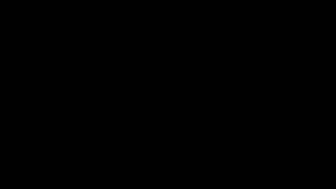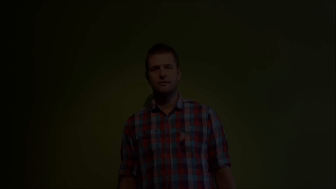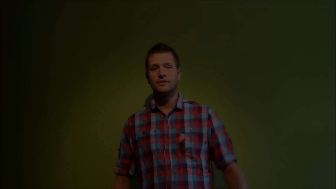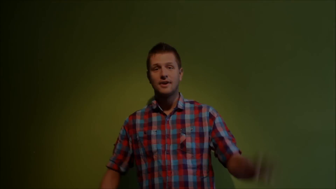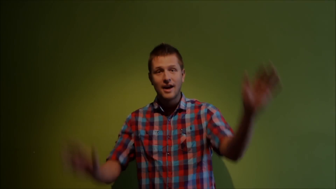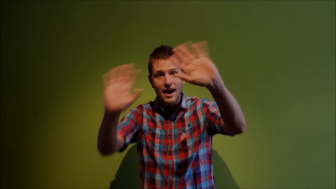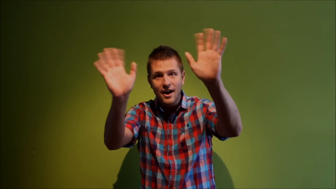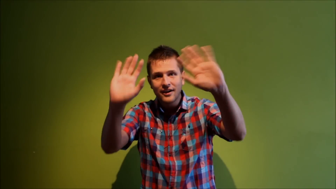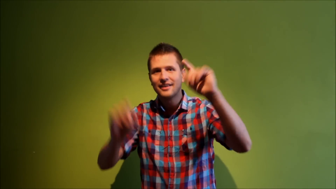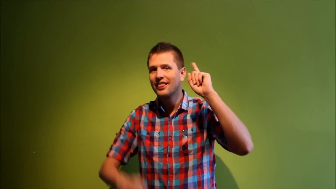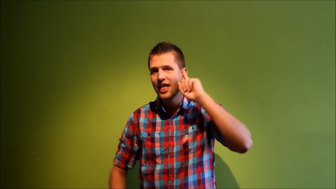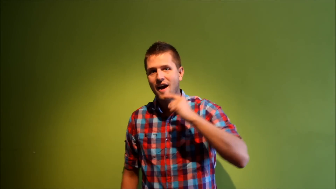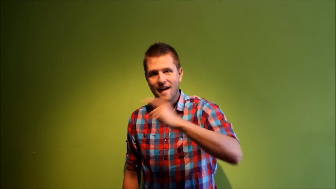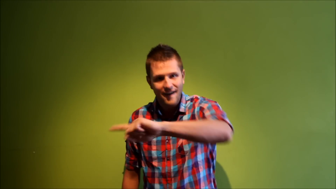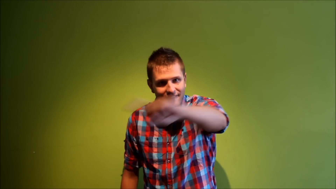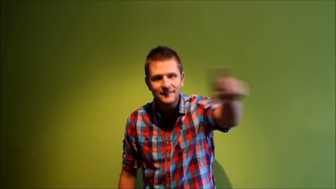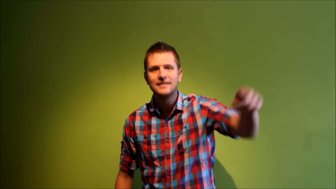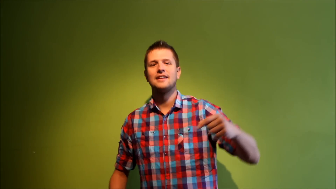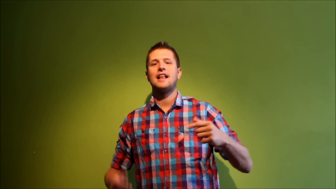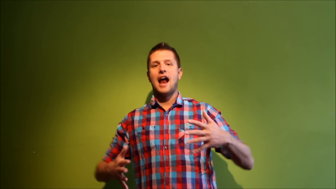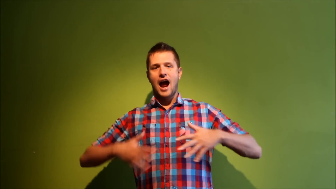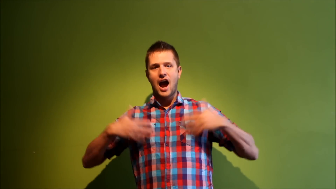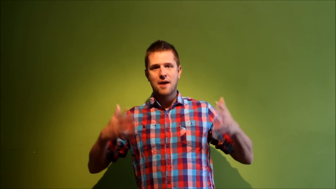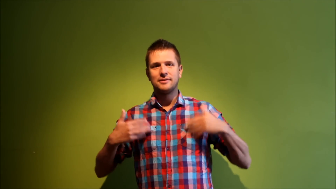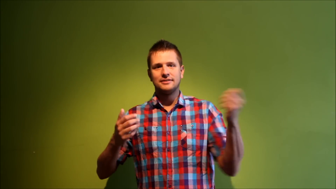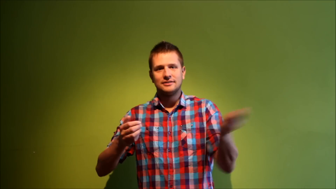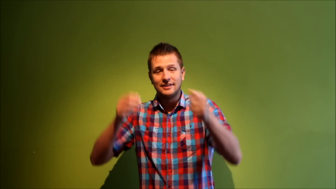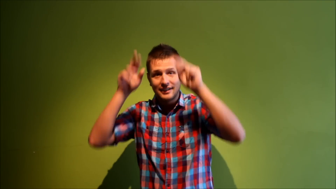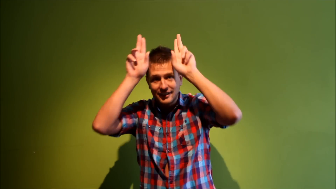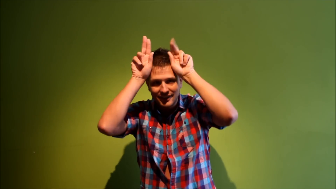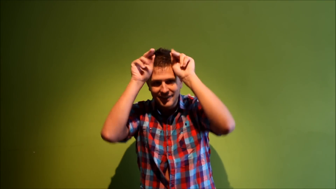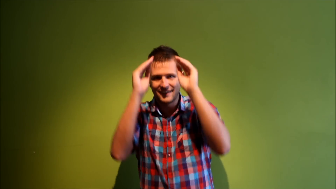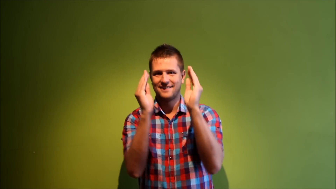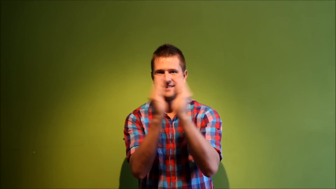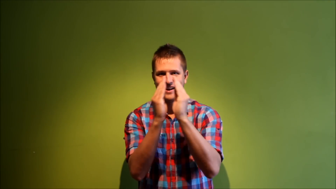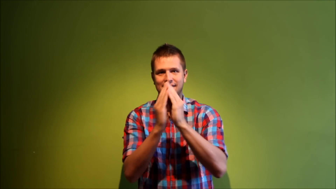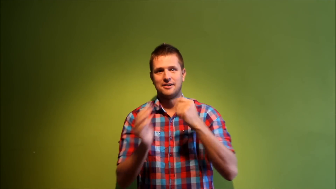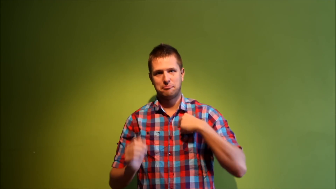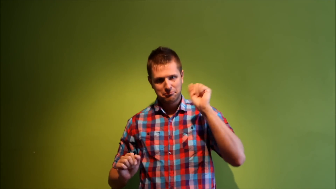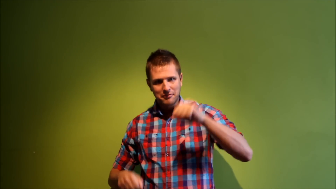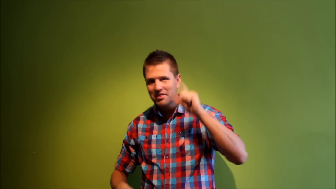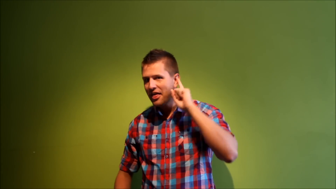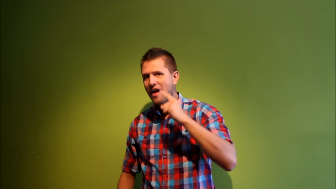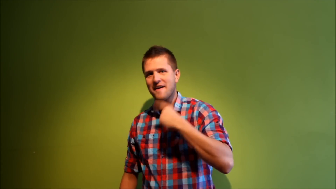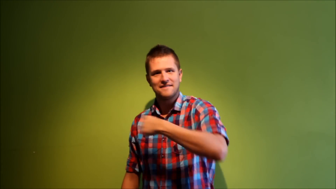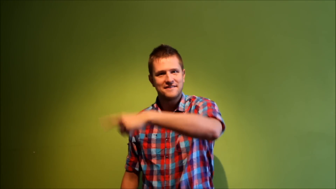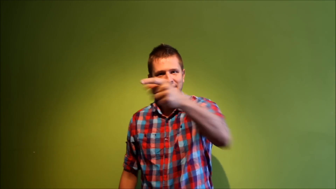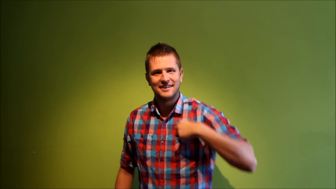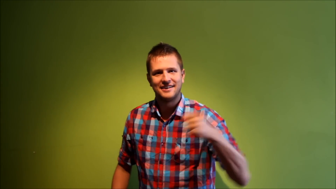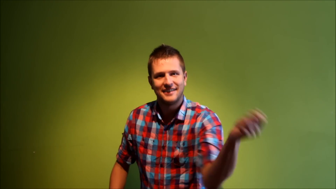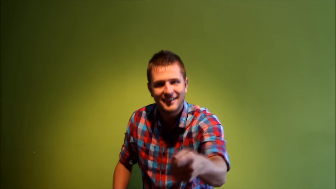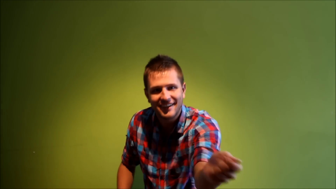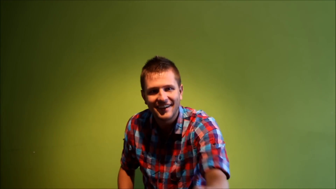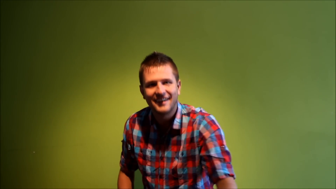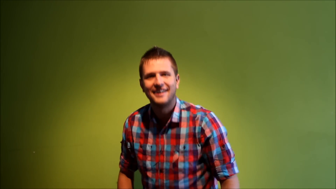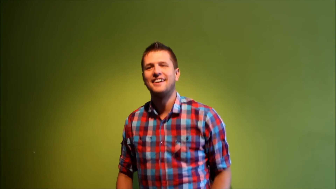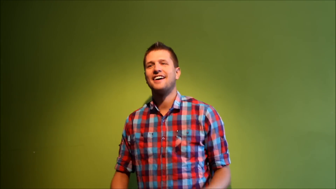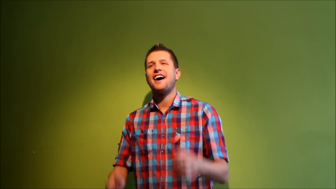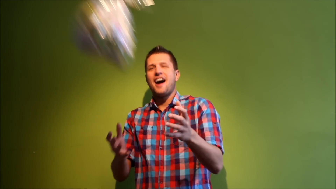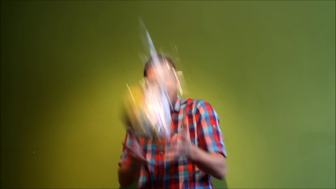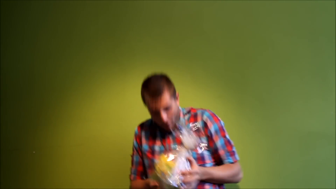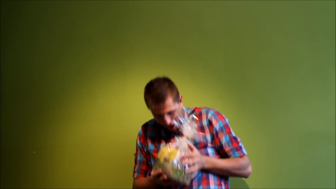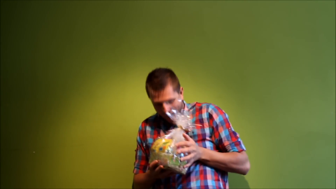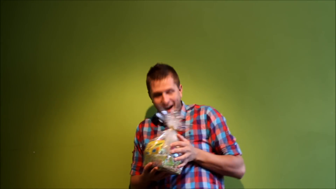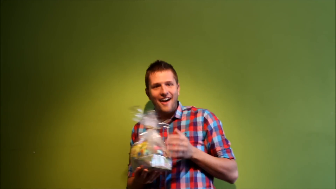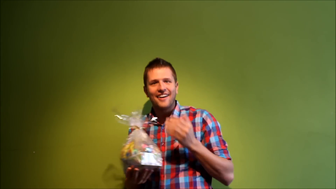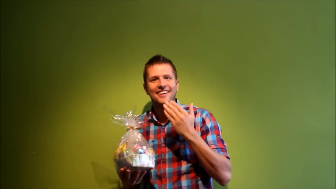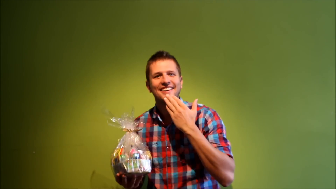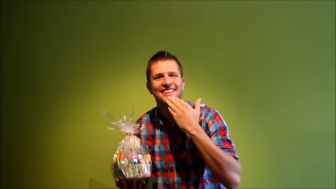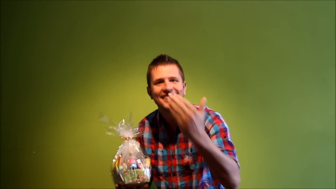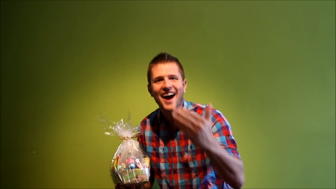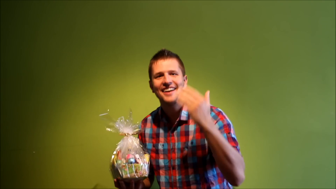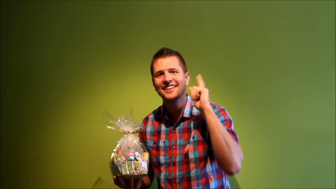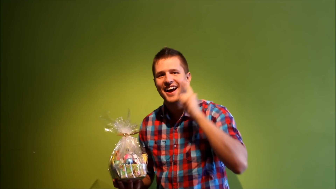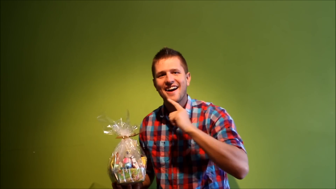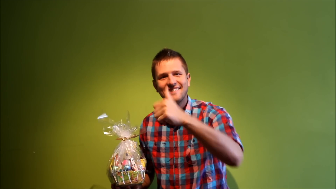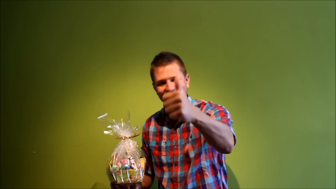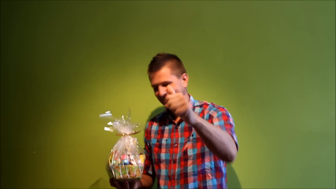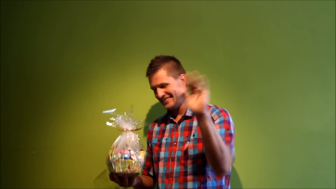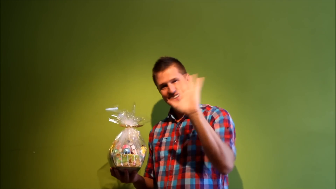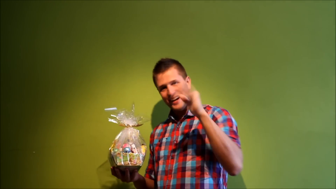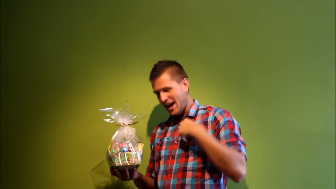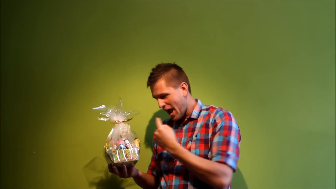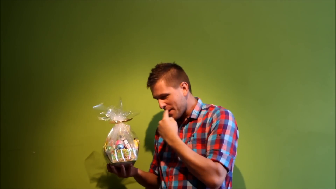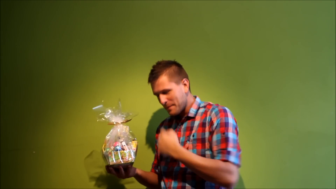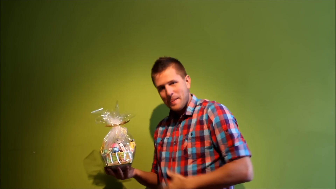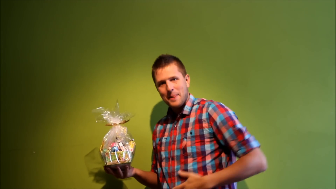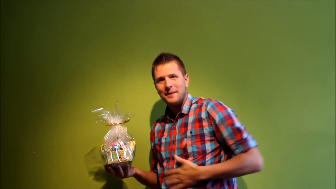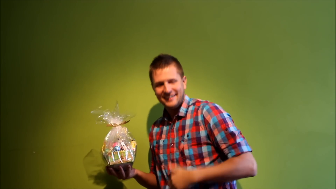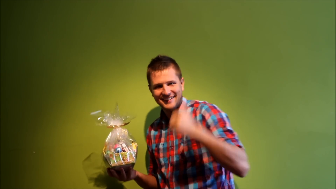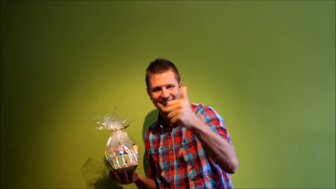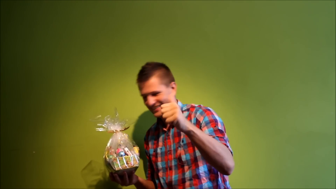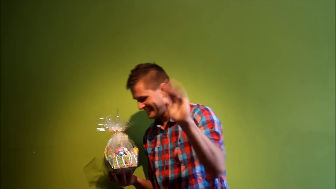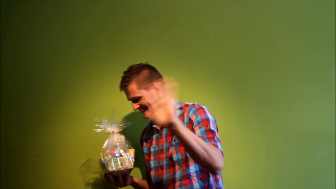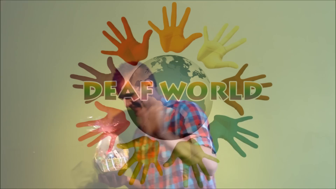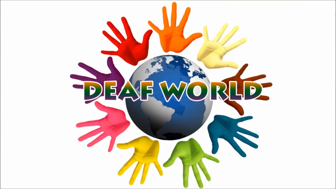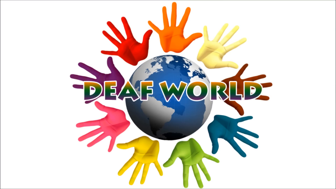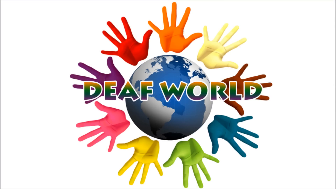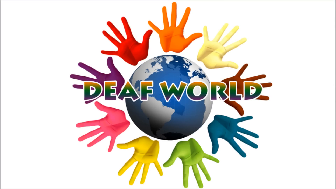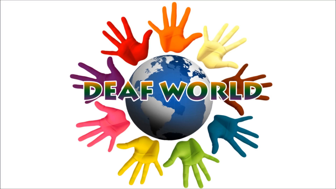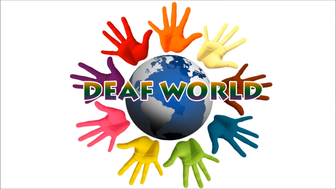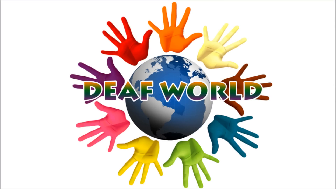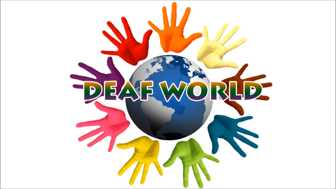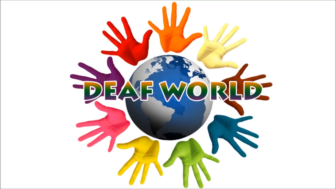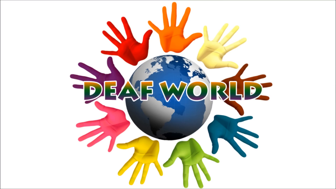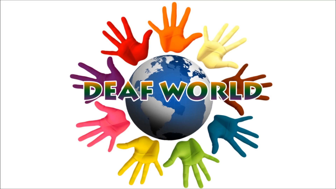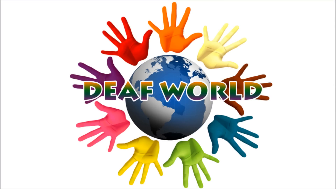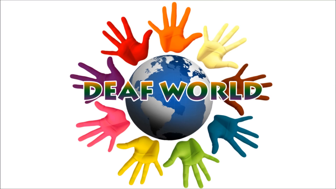Happy Easter